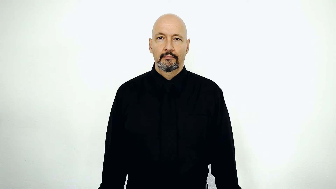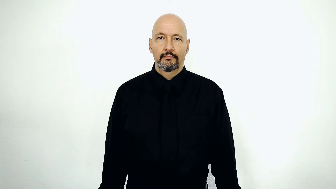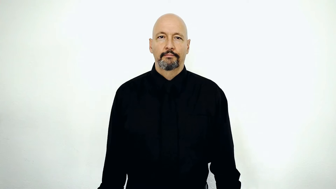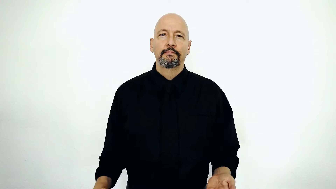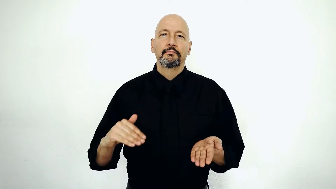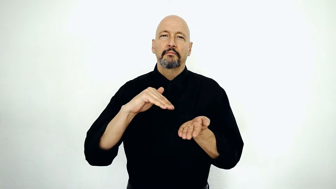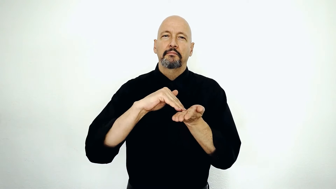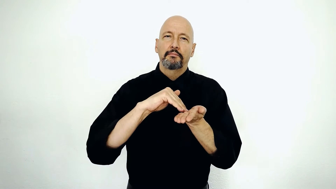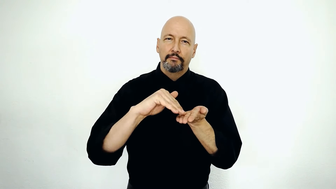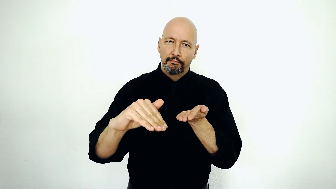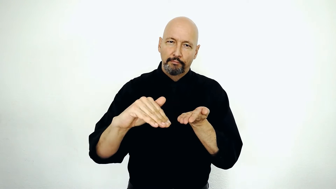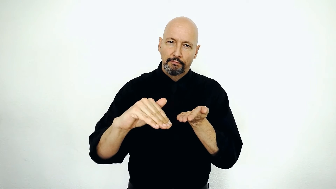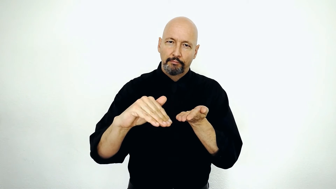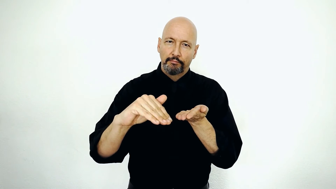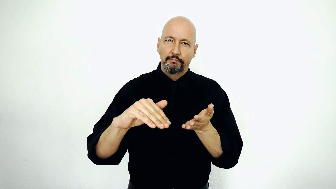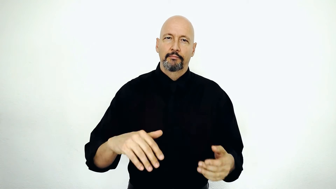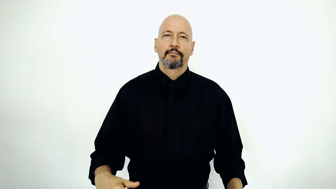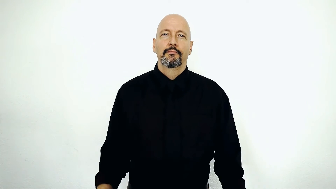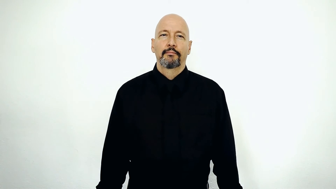LAID-OFF-[release-from-obligation]-[WAIVE]-[waiver]-[dismiss]-[pardon]